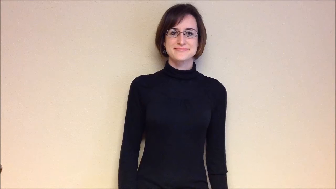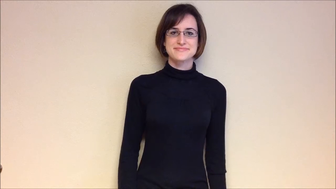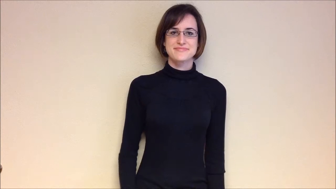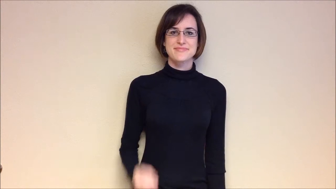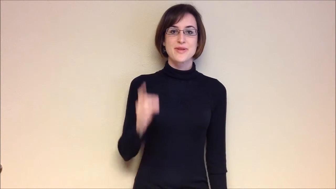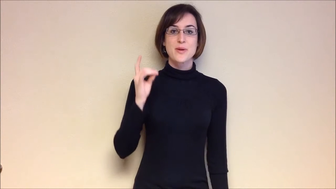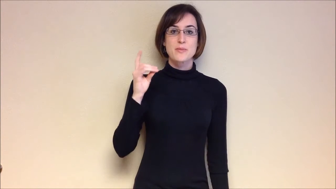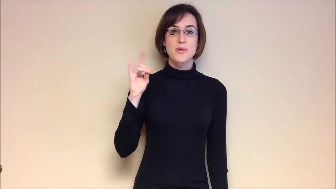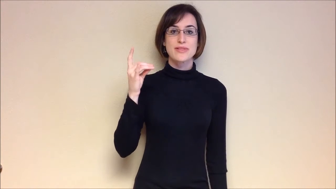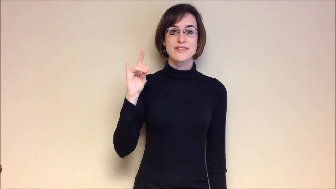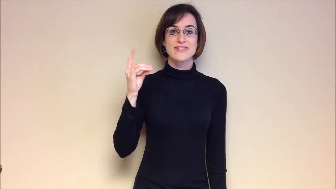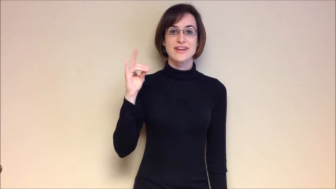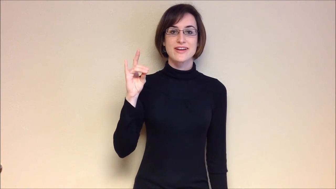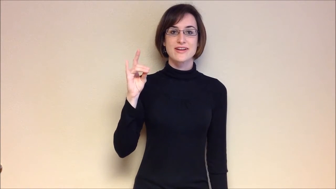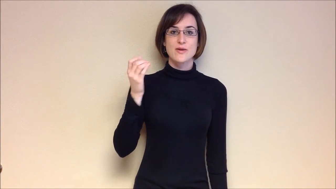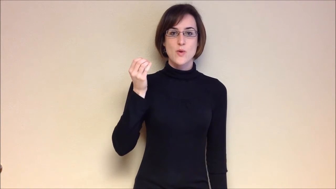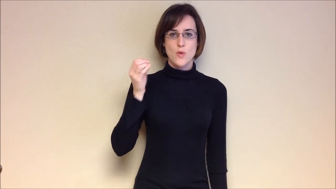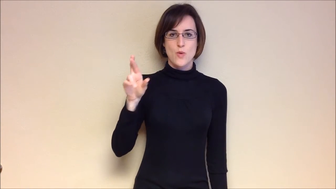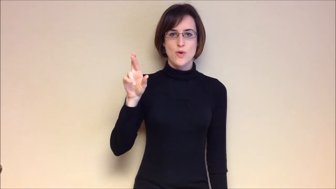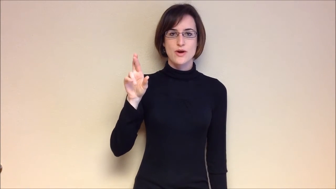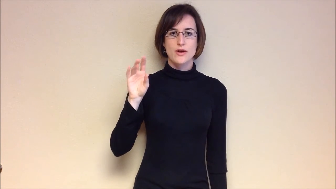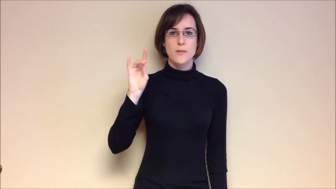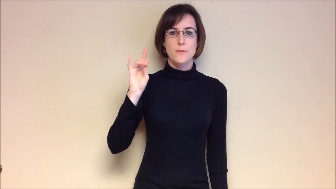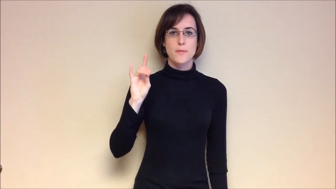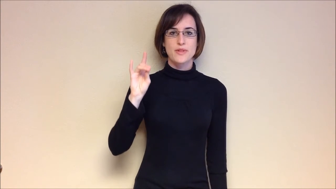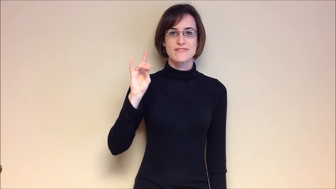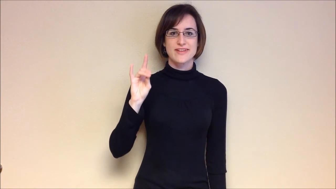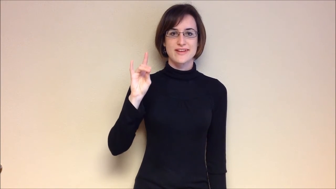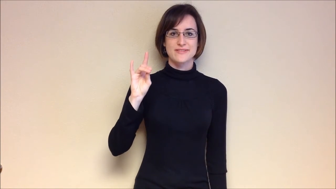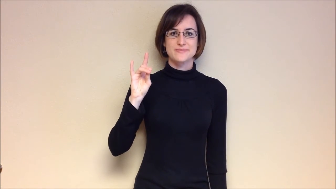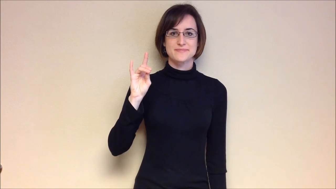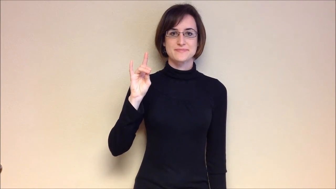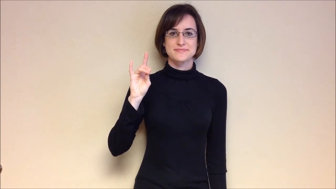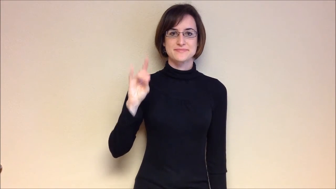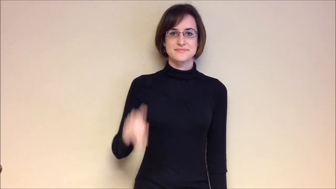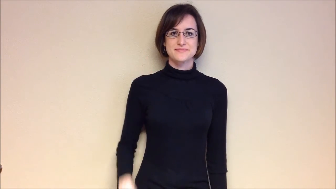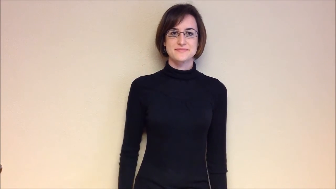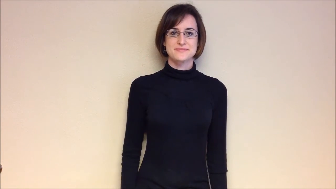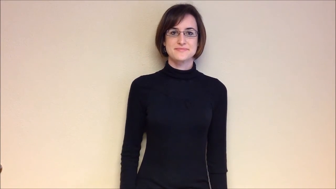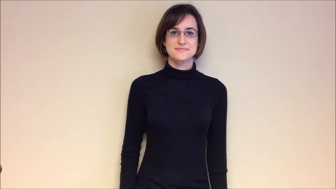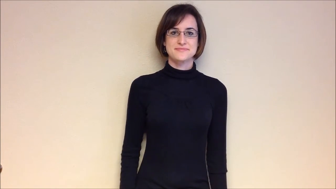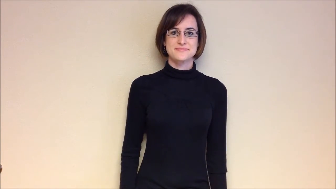Bolivia